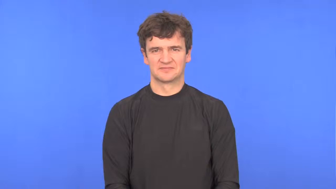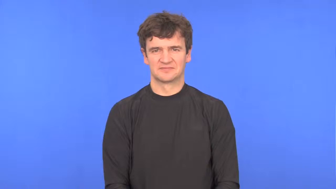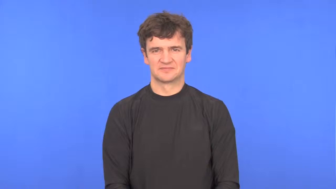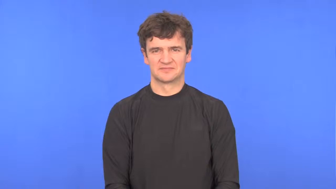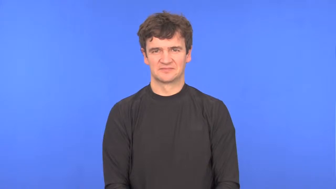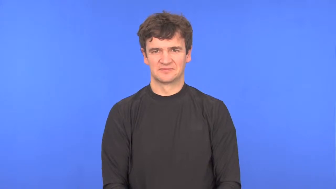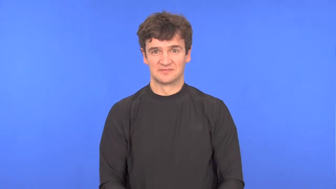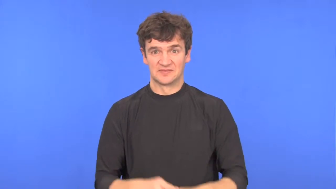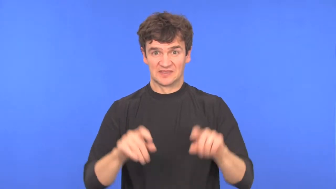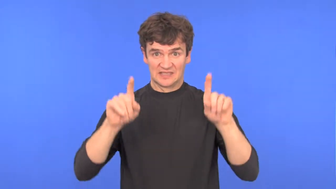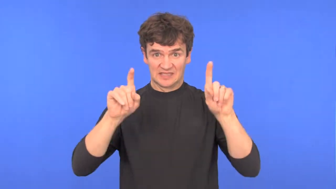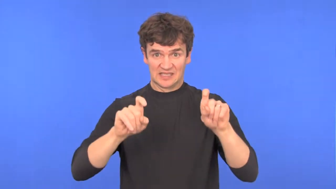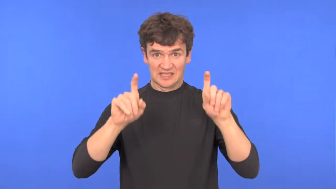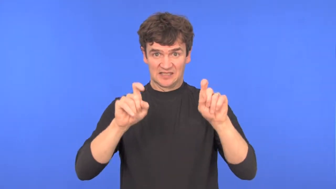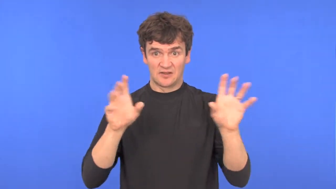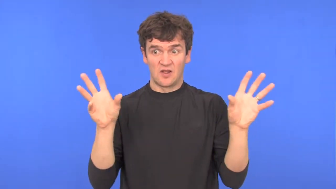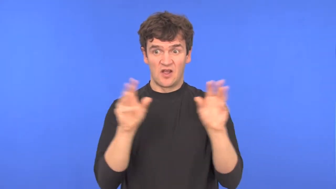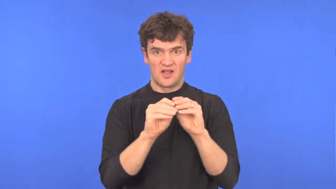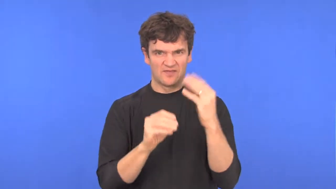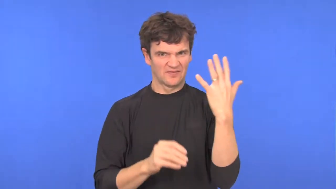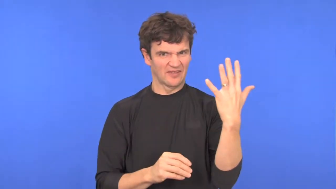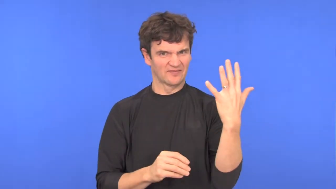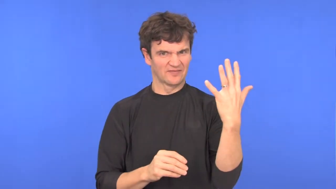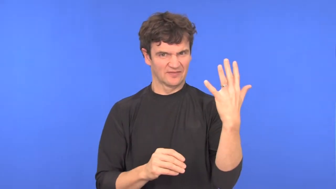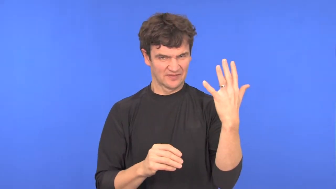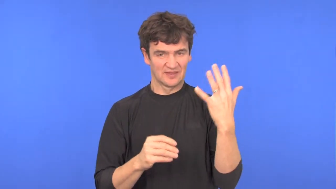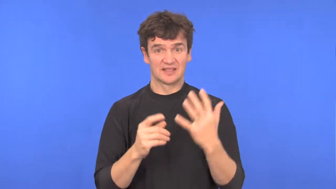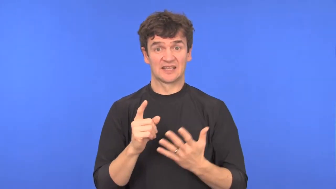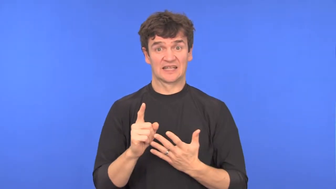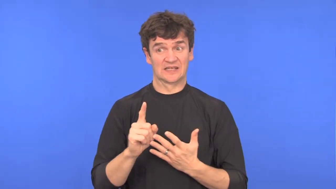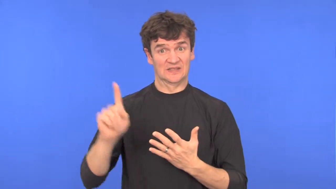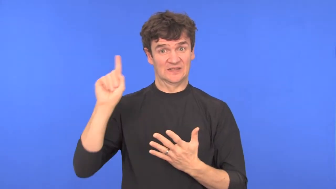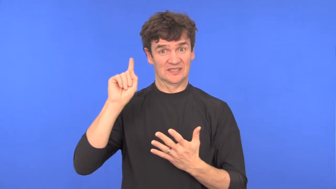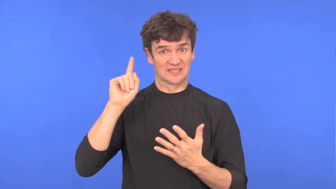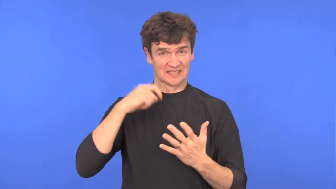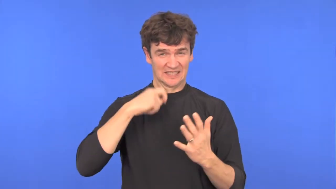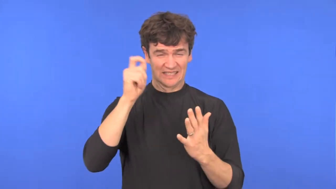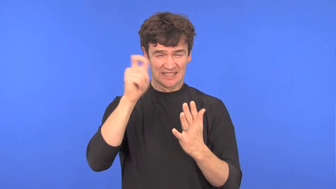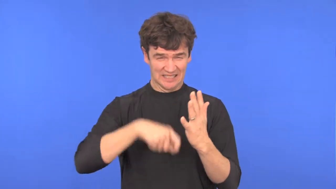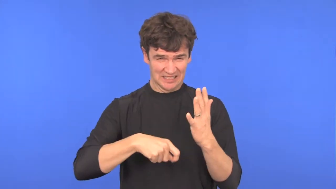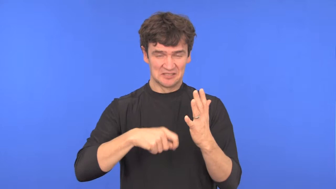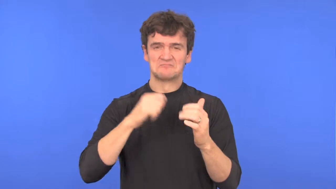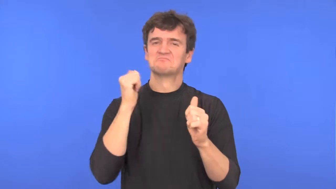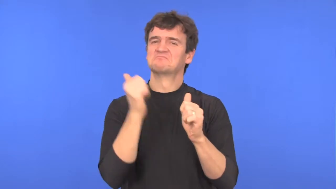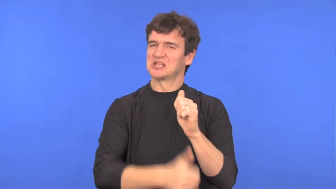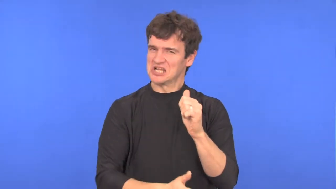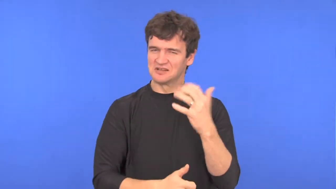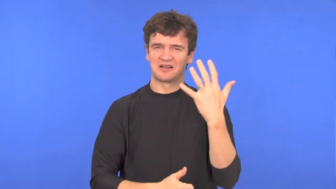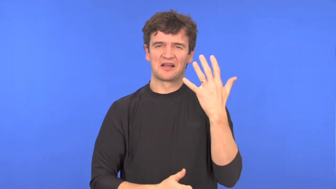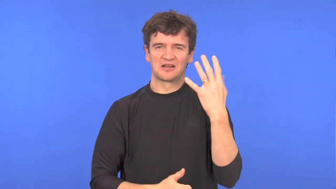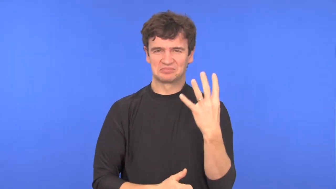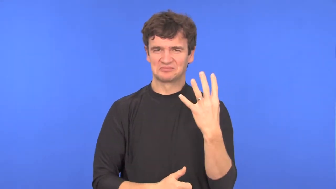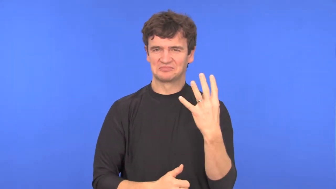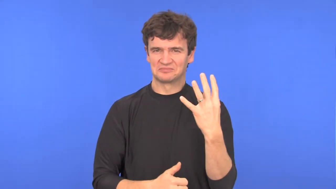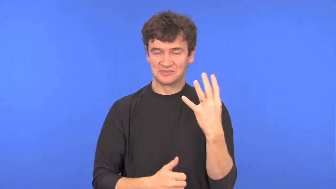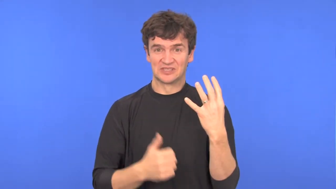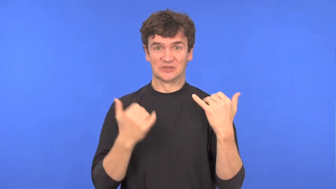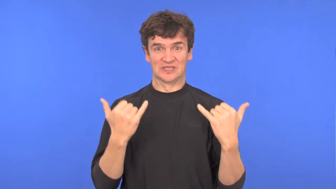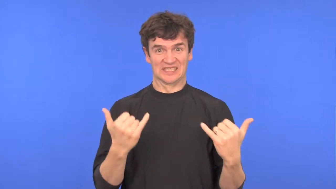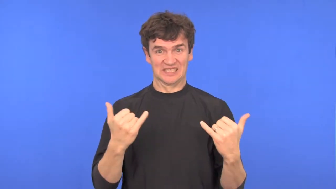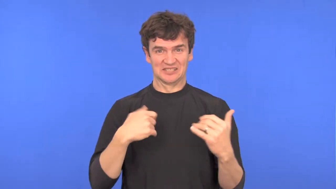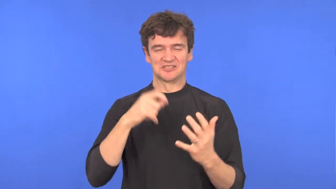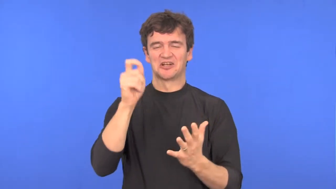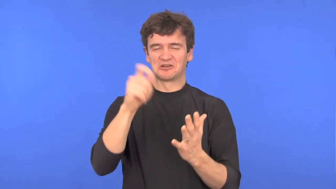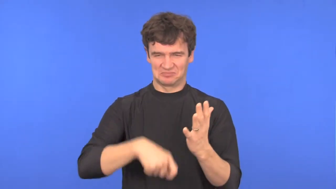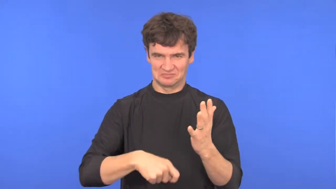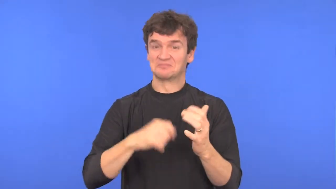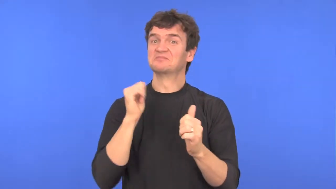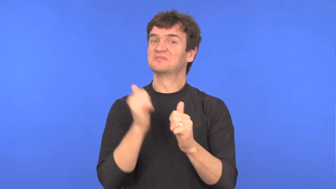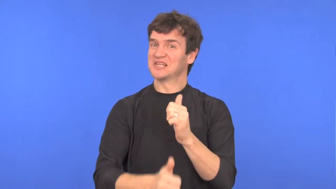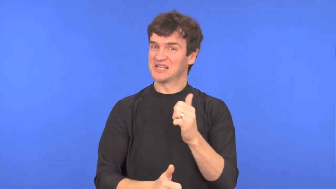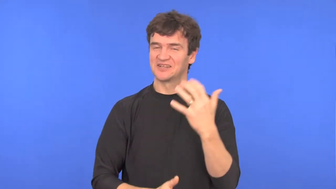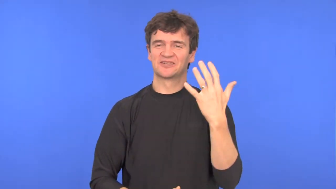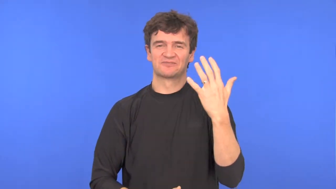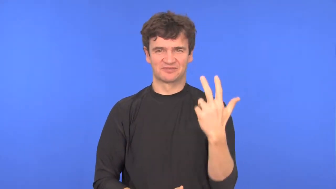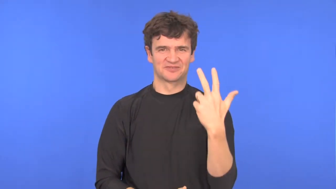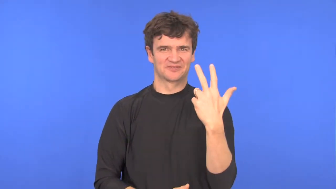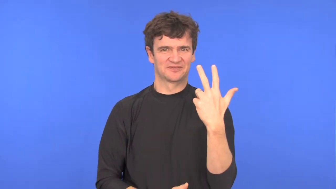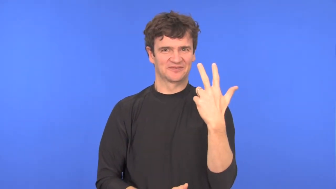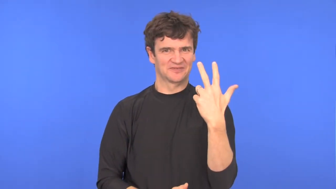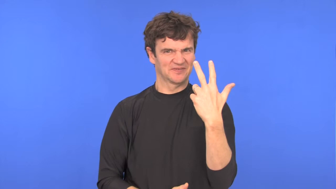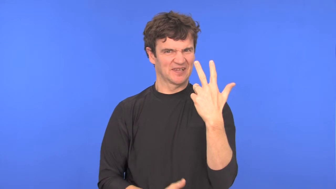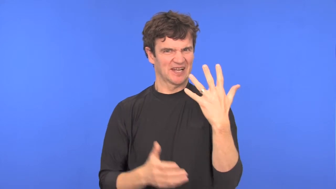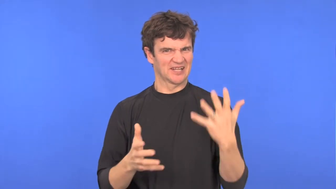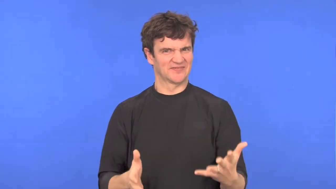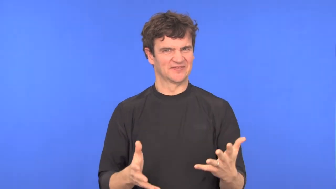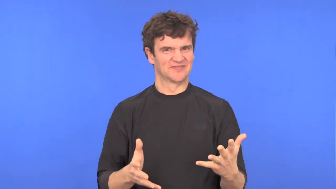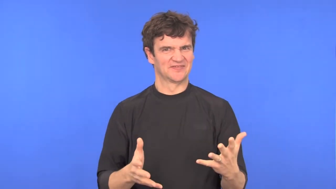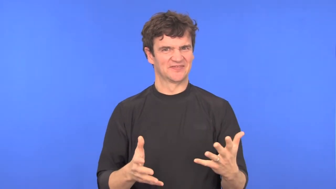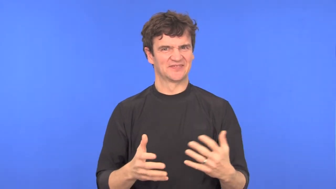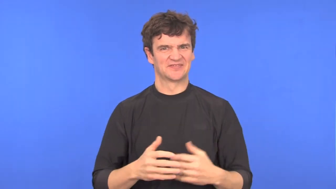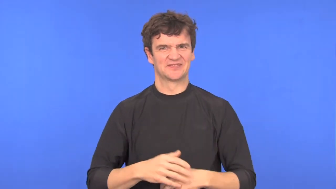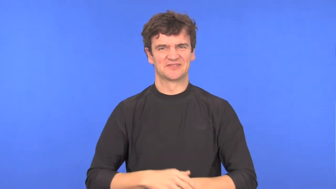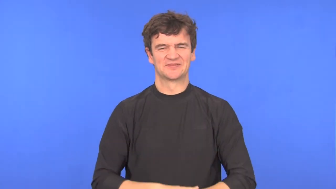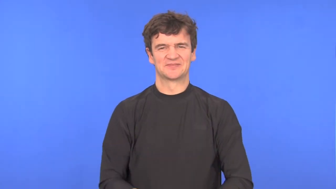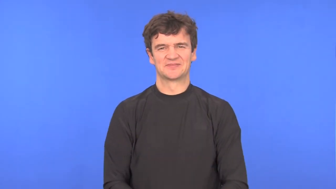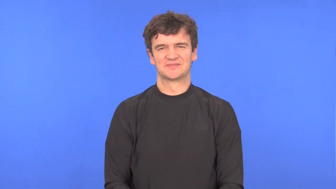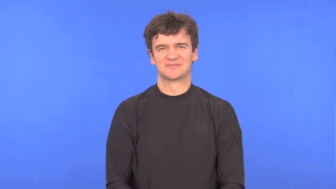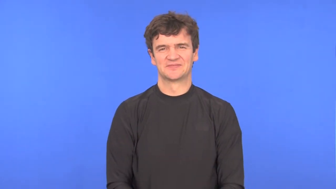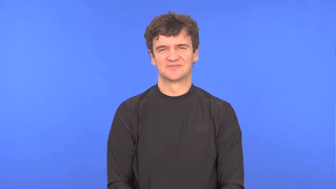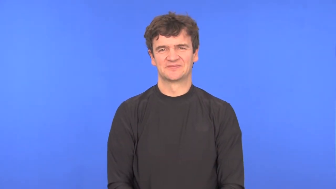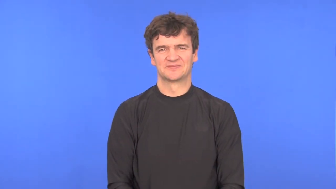DOWN